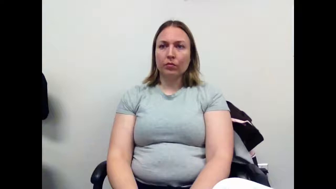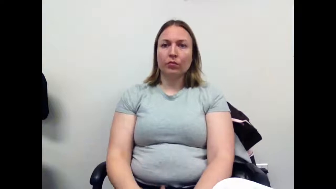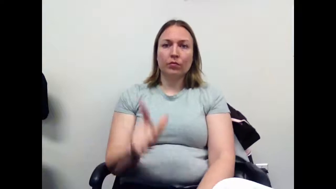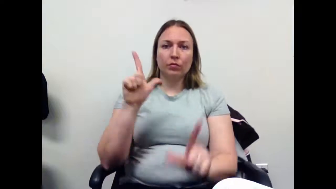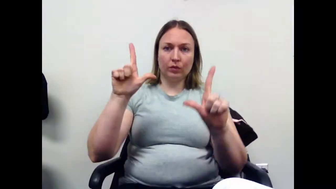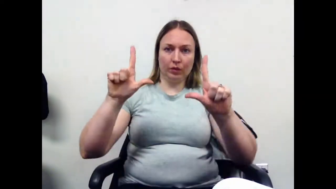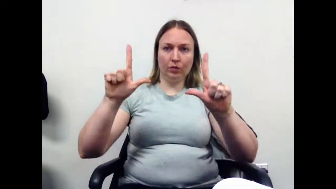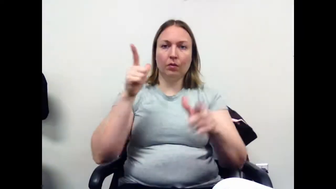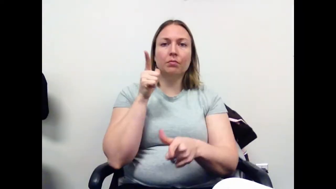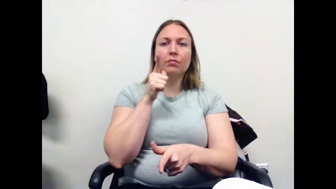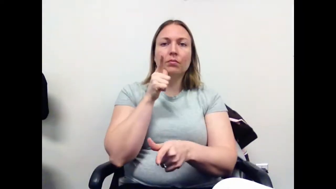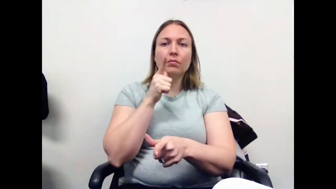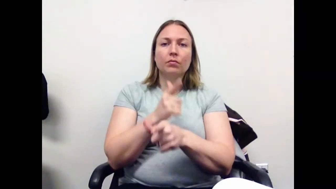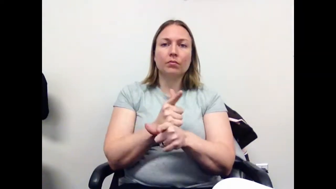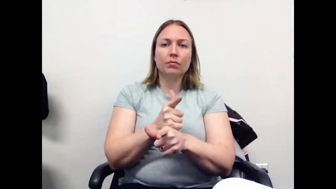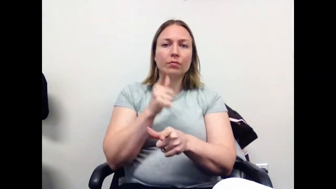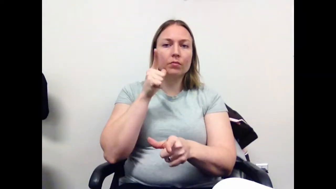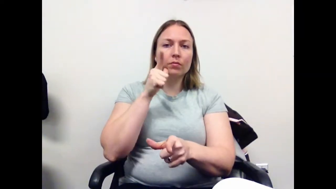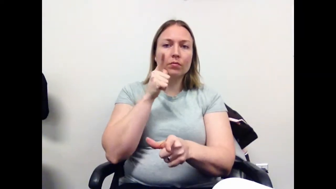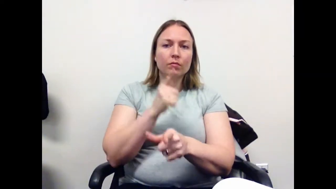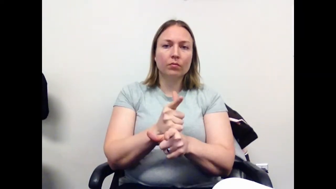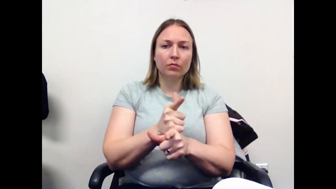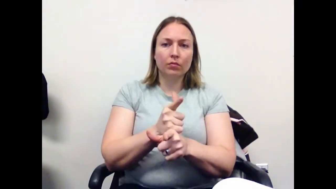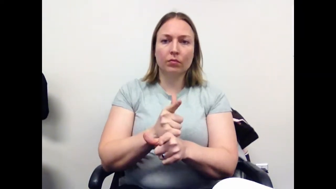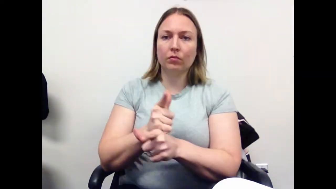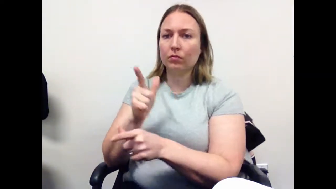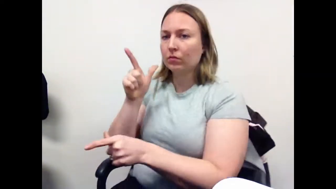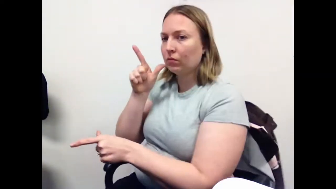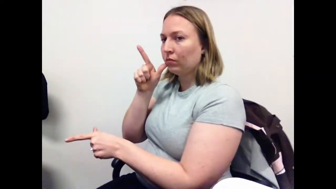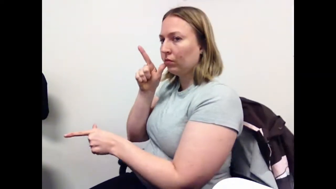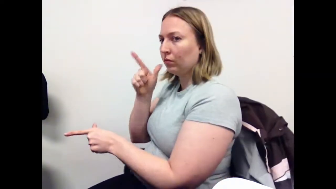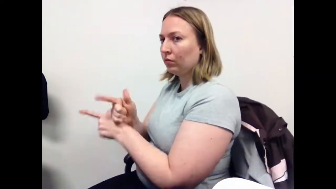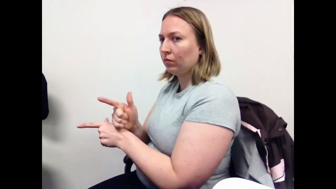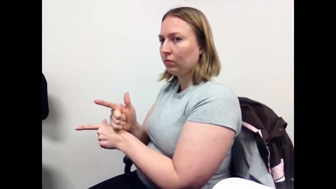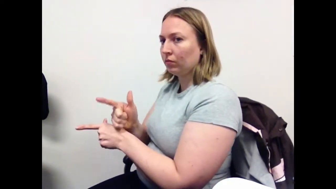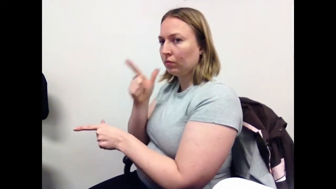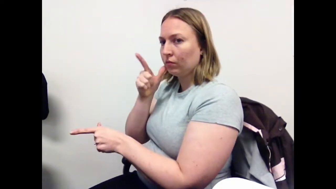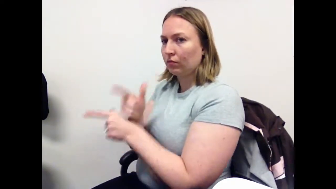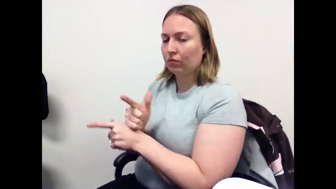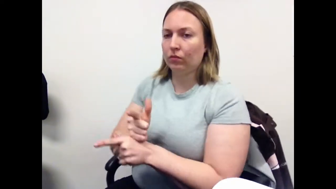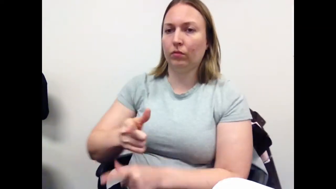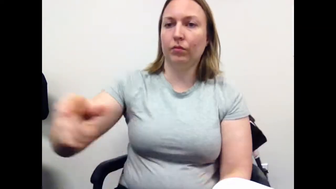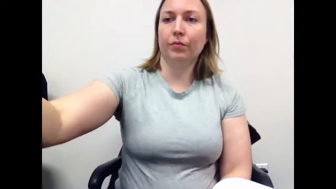SISTER